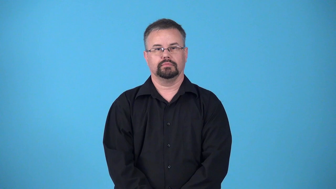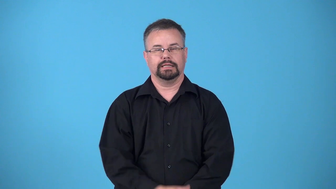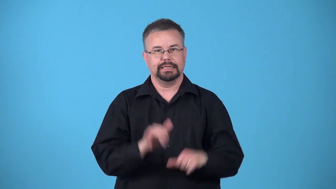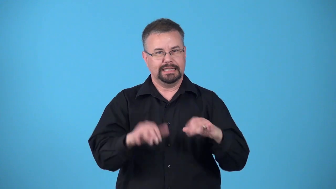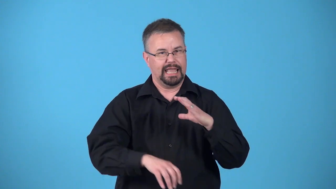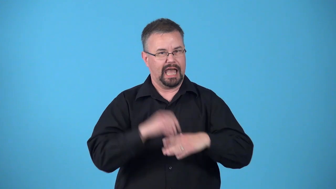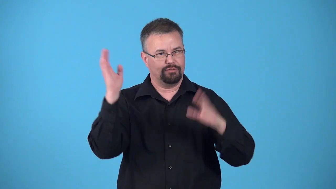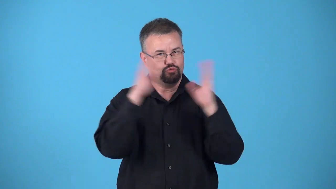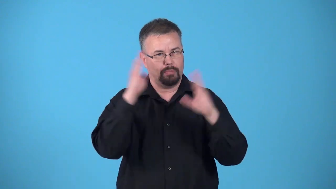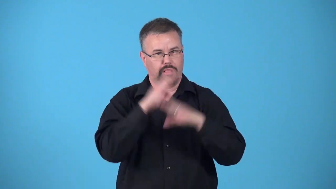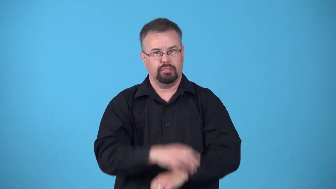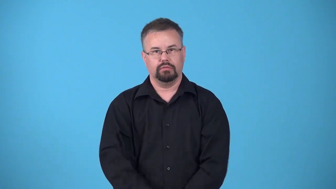keep your nose clean